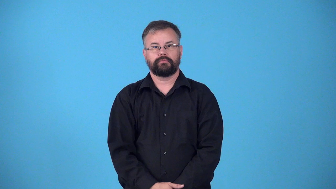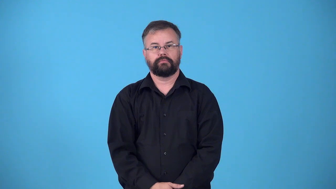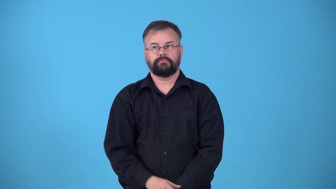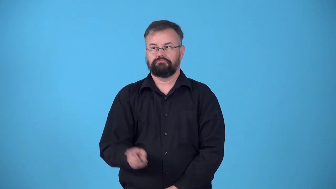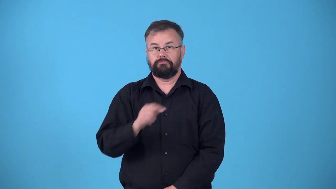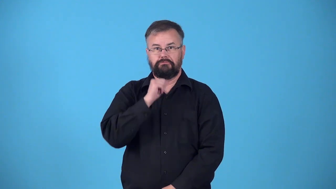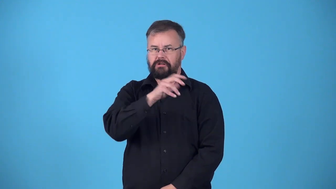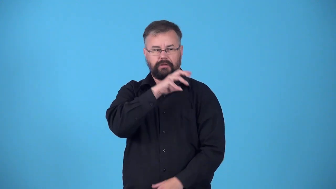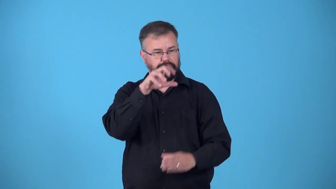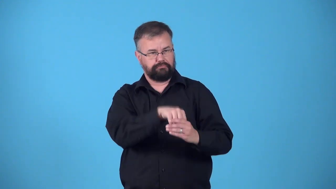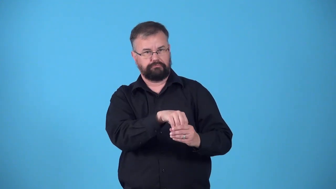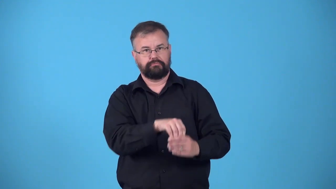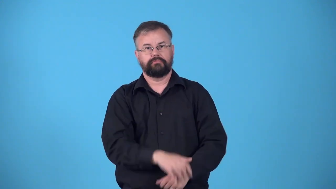outside-not included